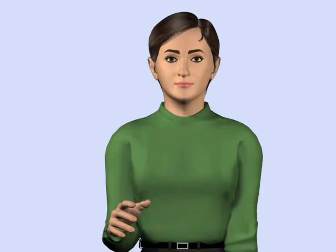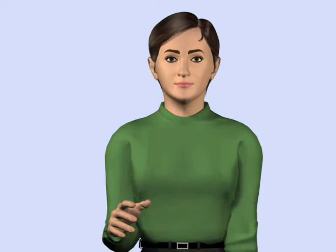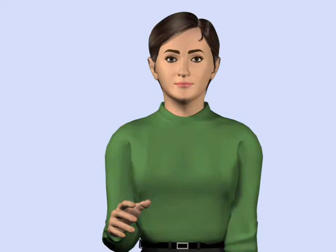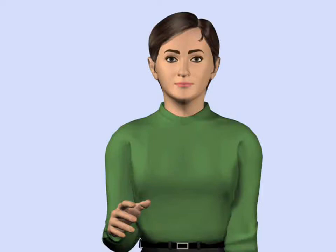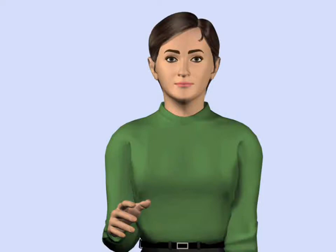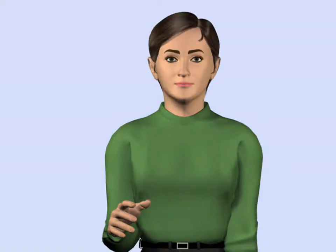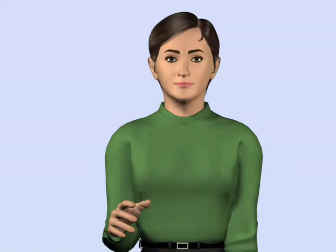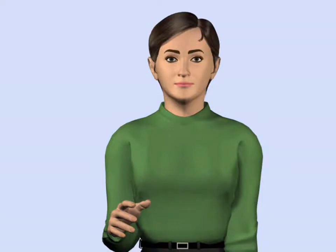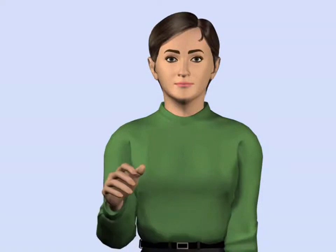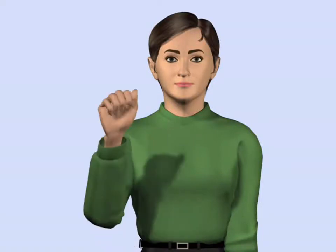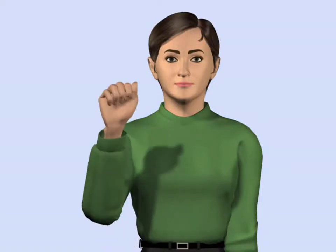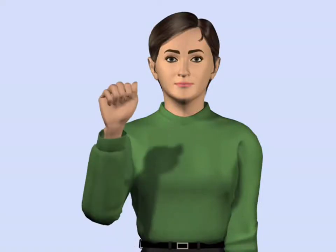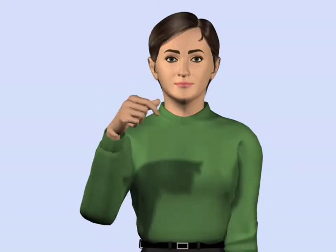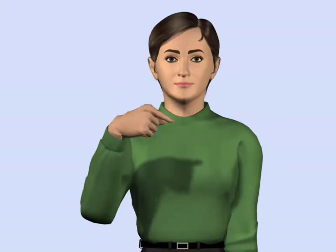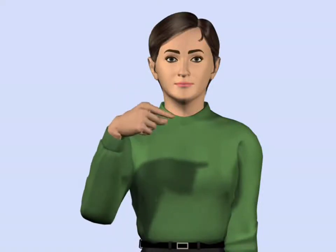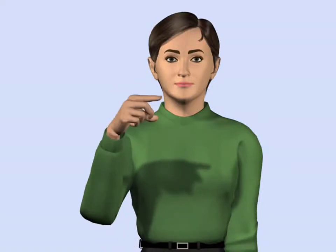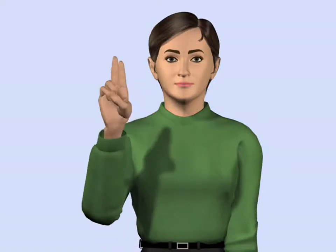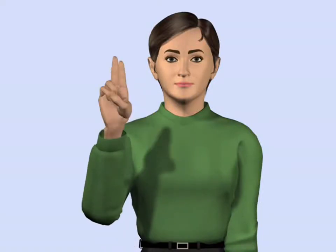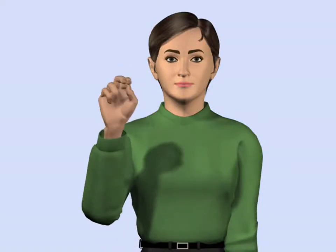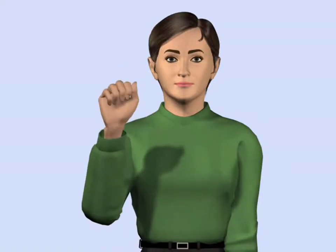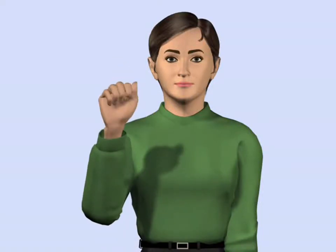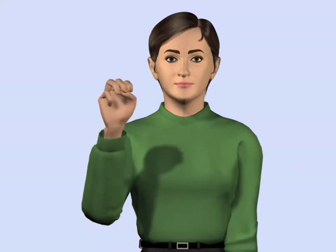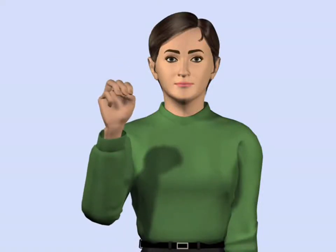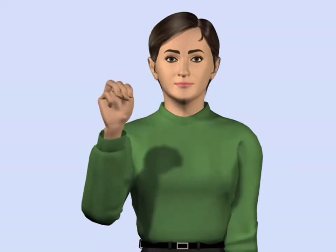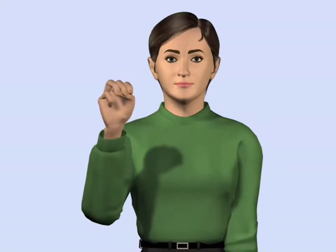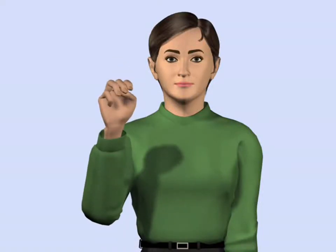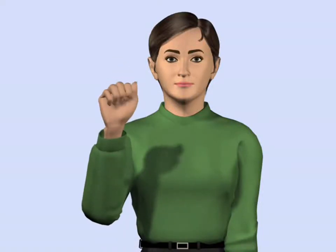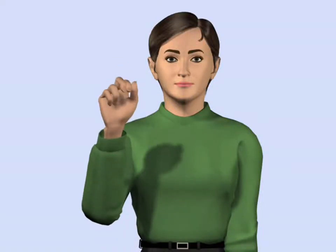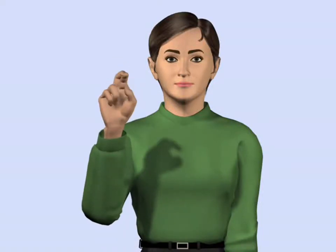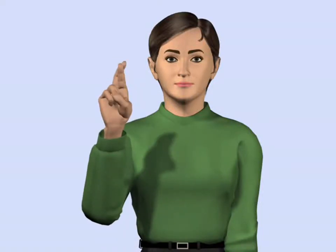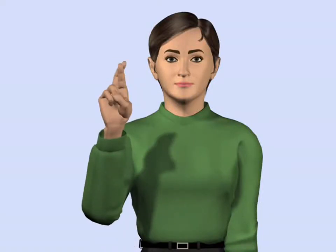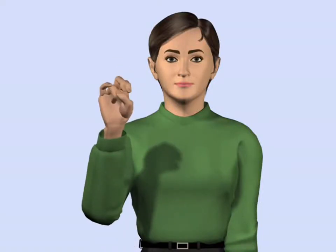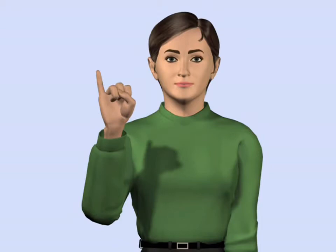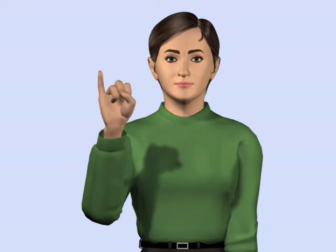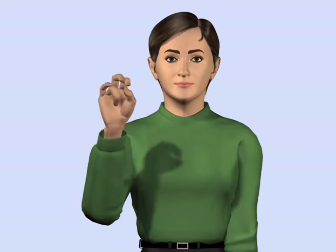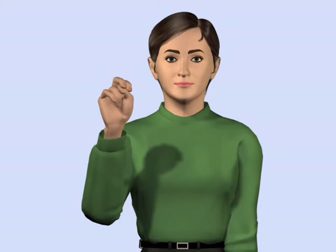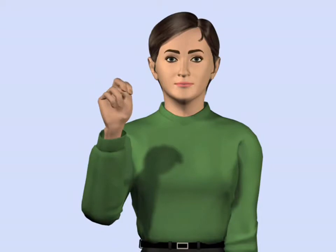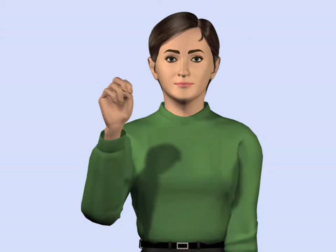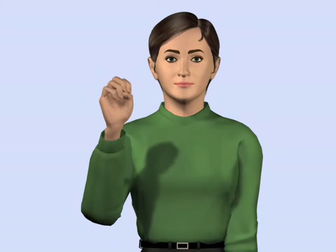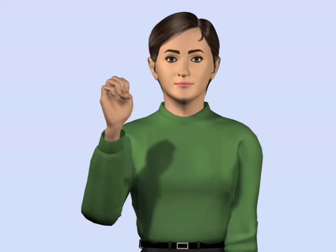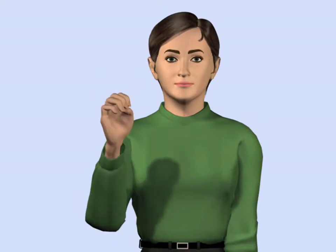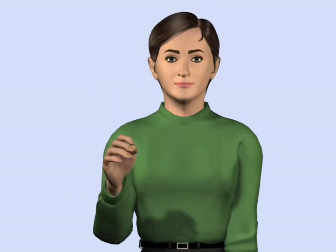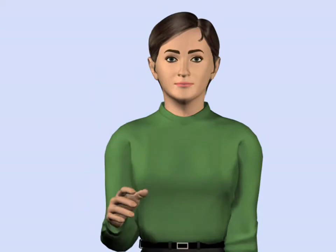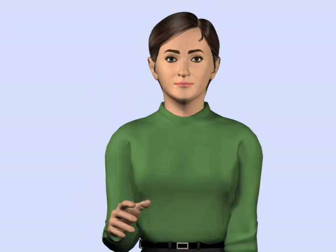aquamarine